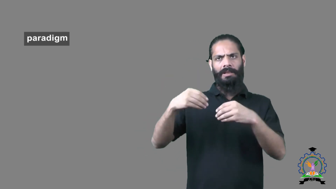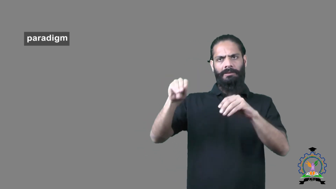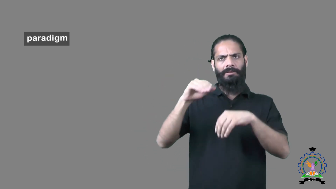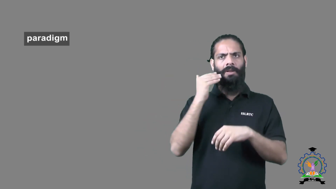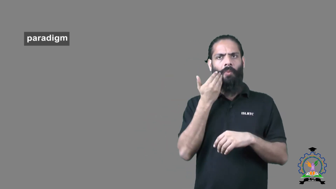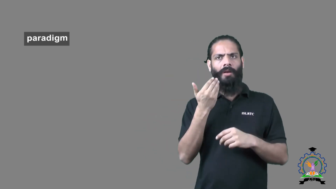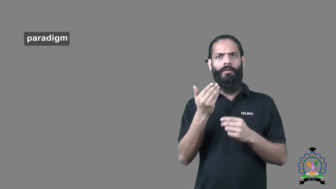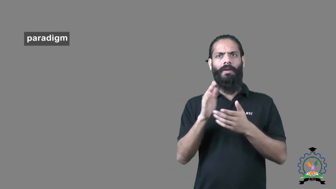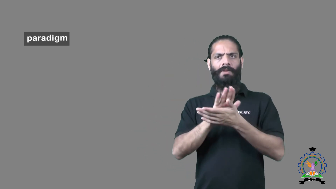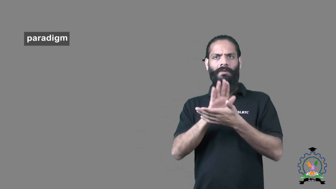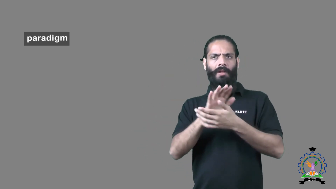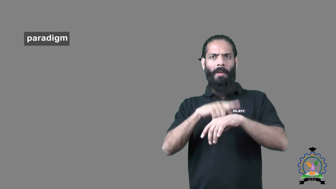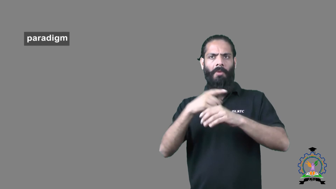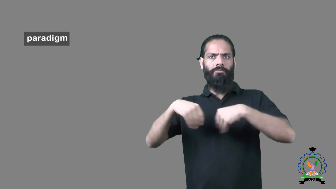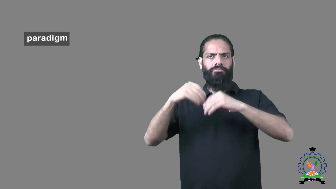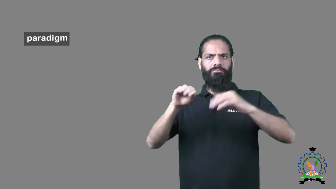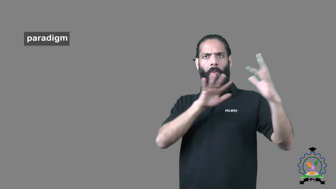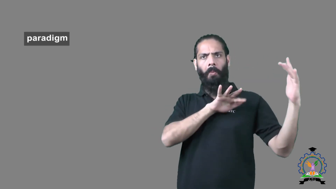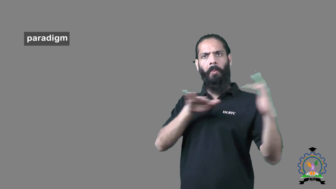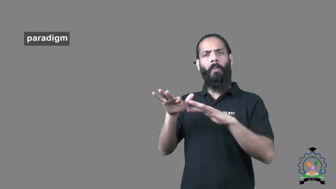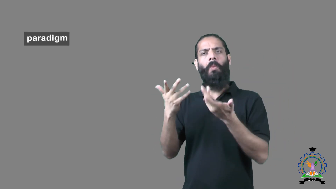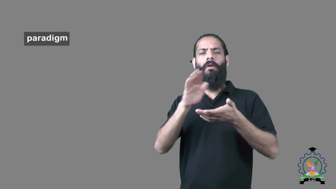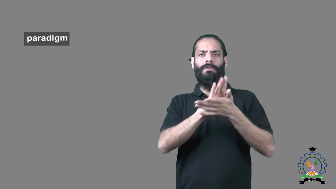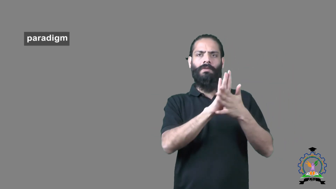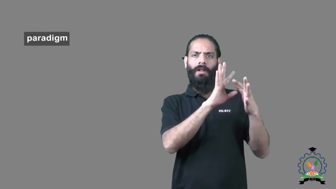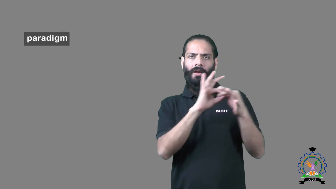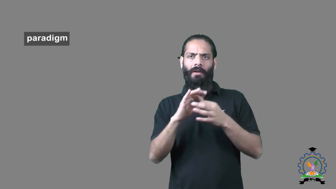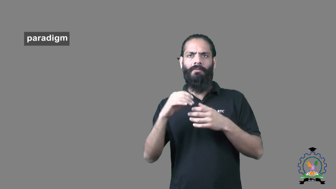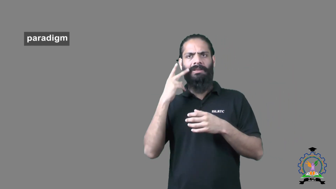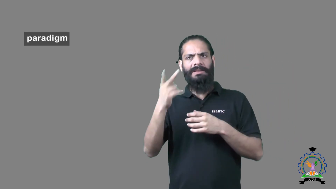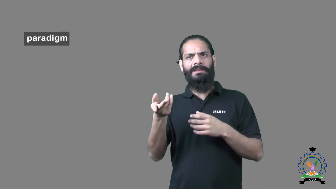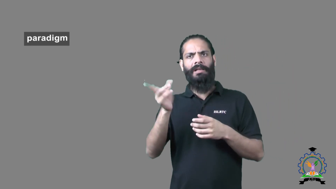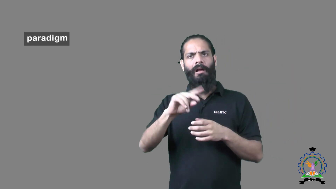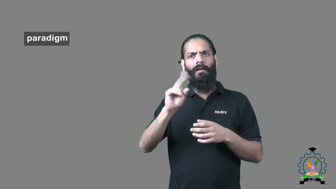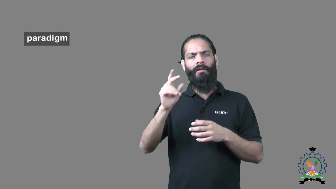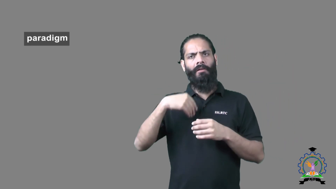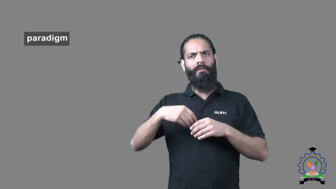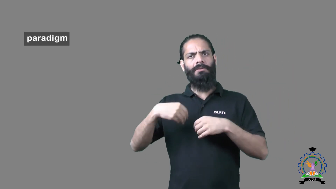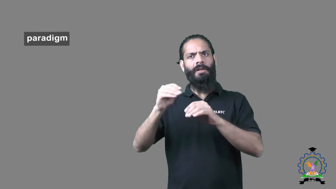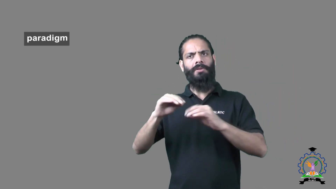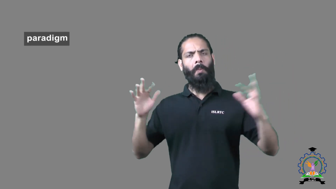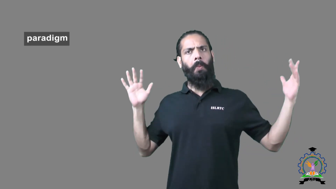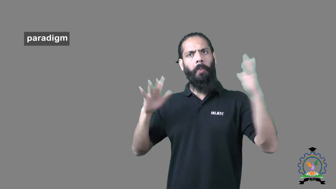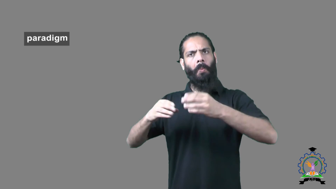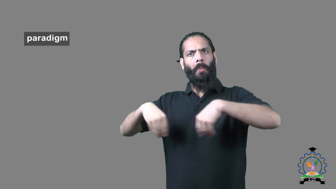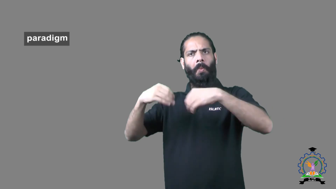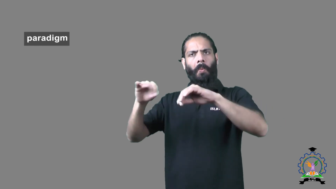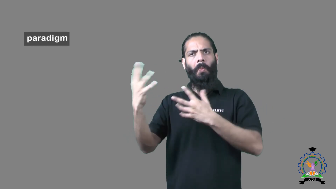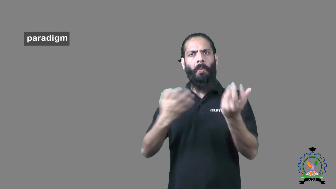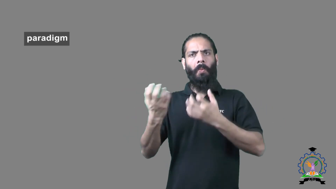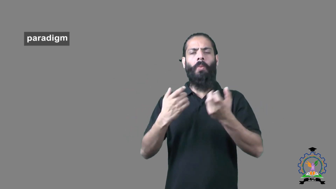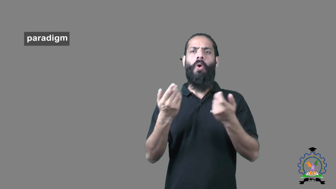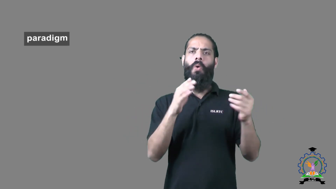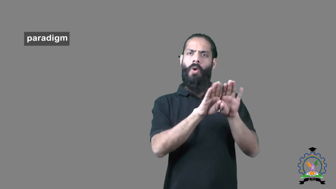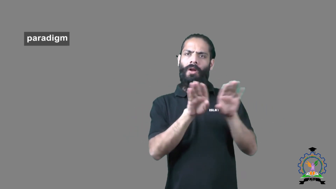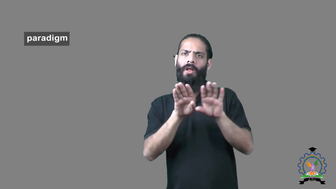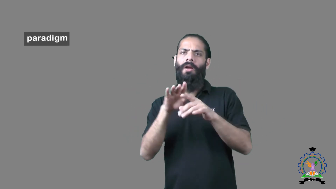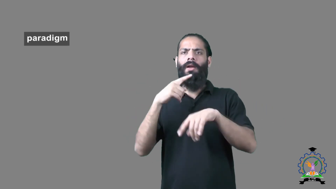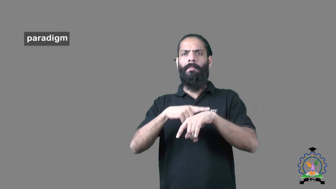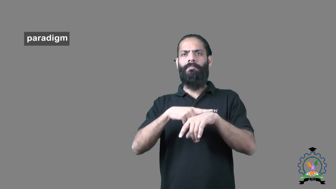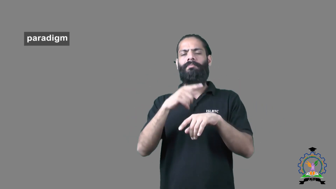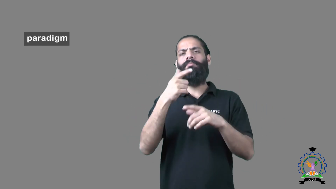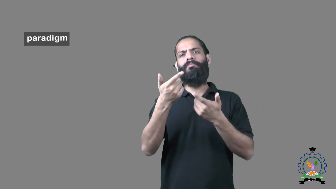paradigm